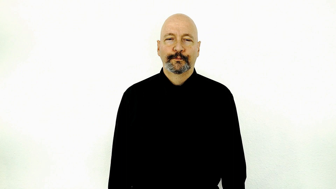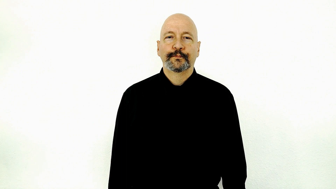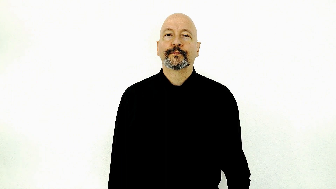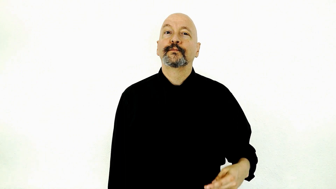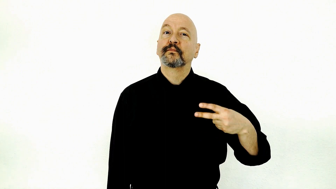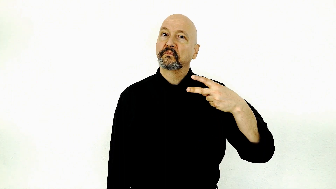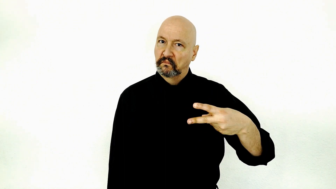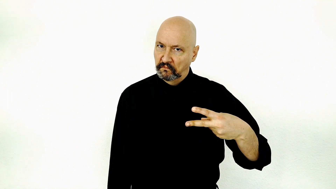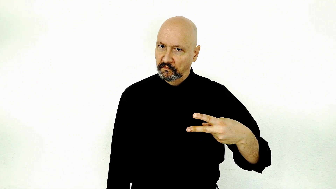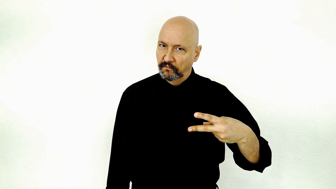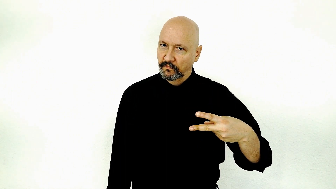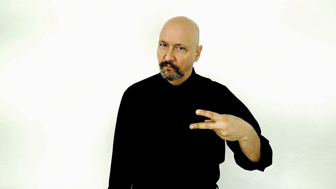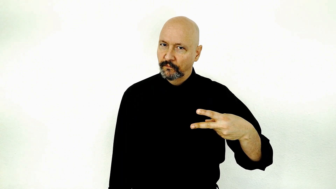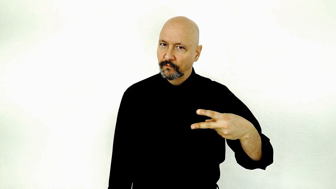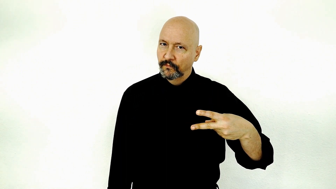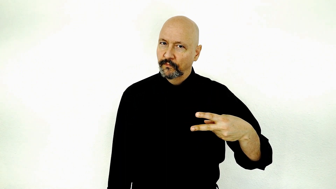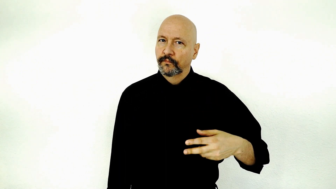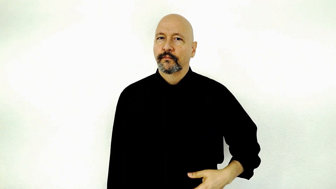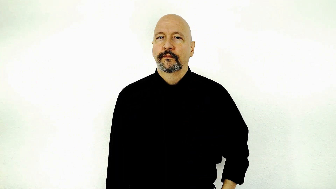Two Things (list item nd hand)